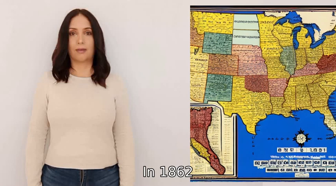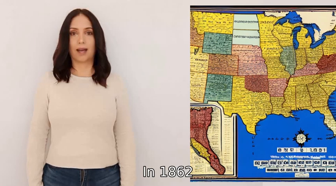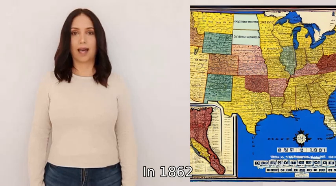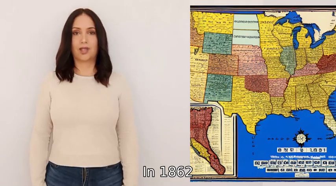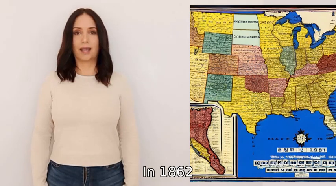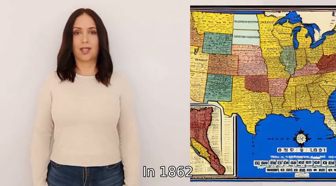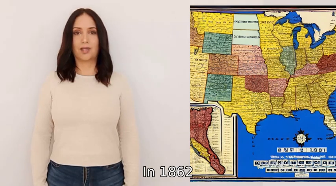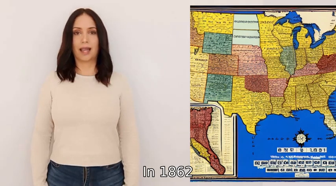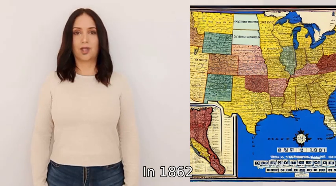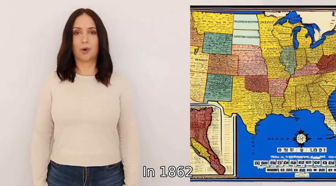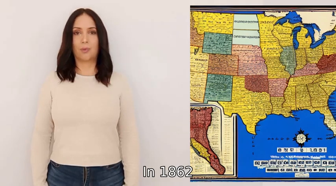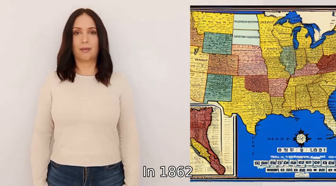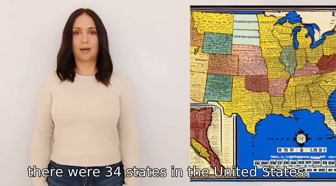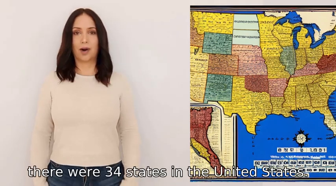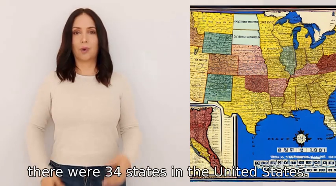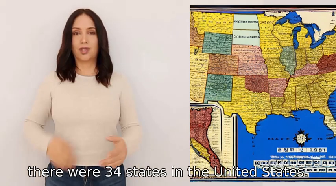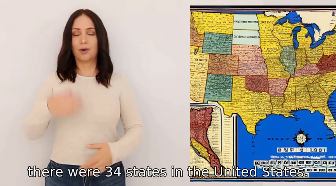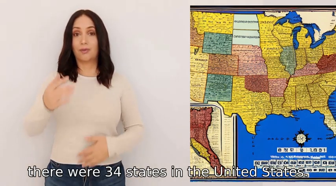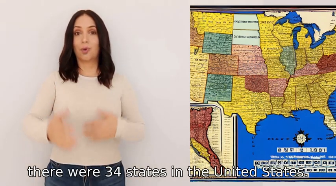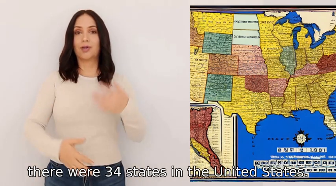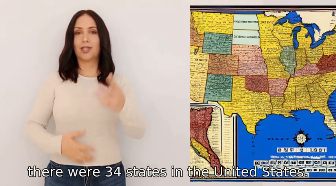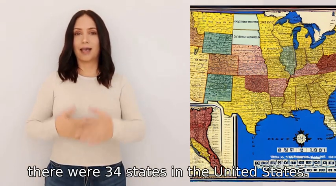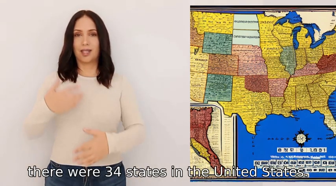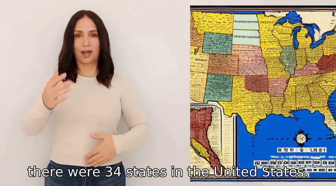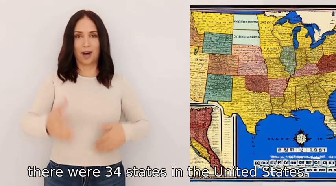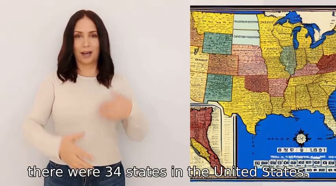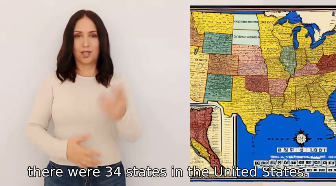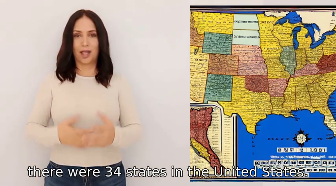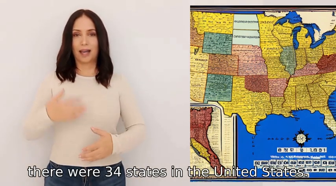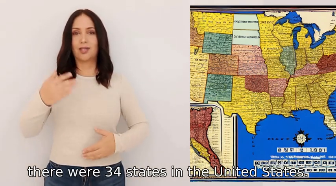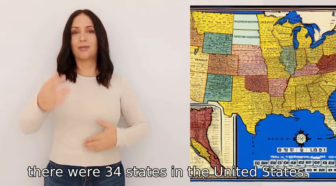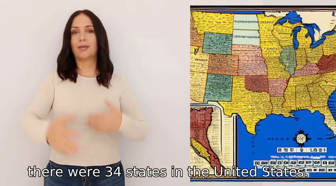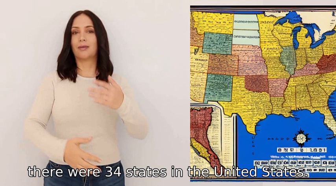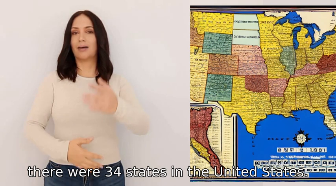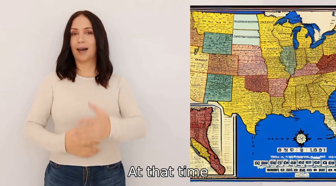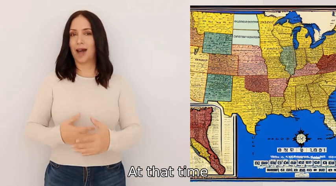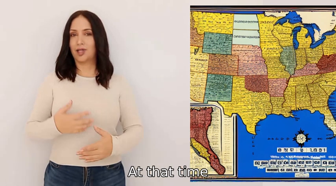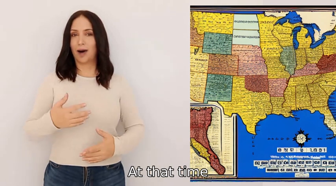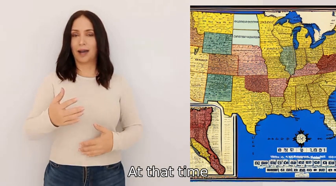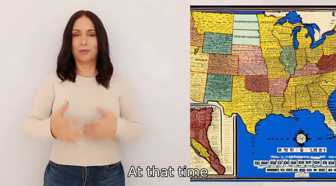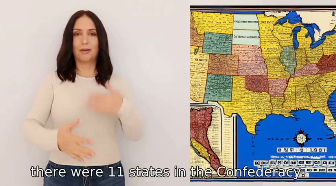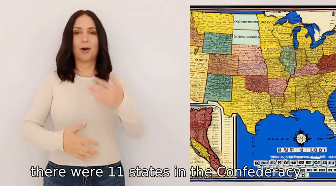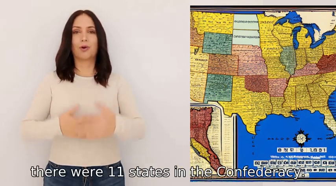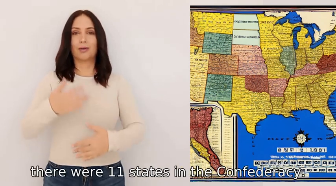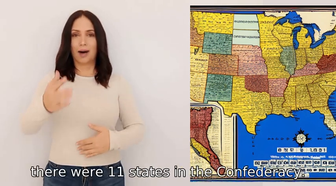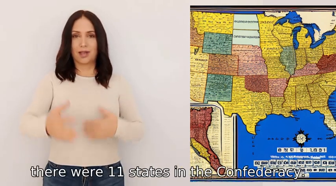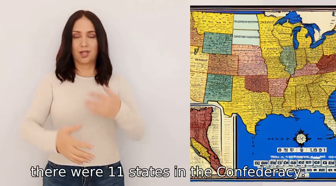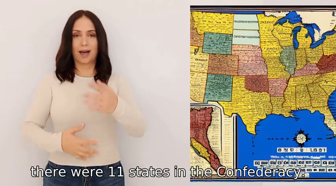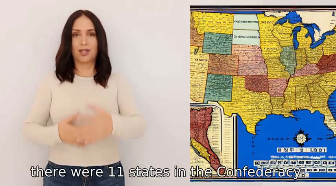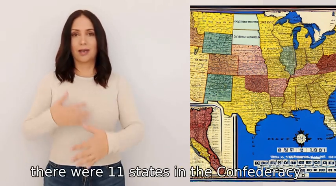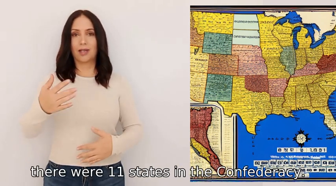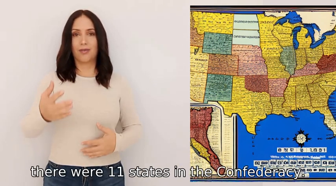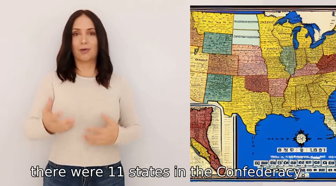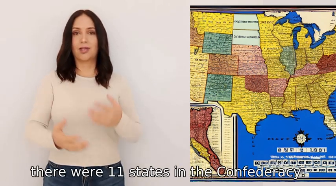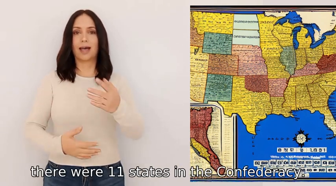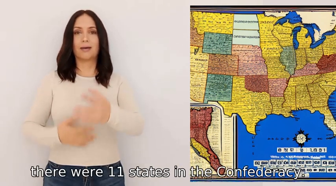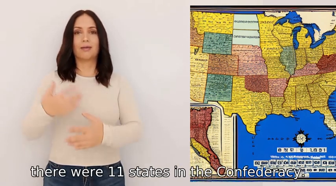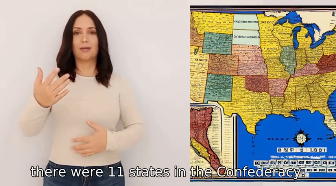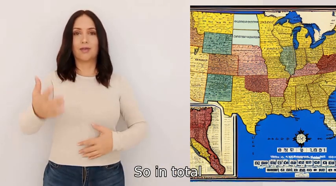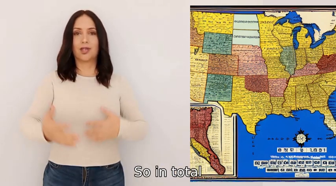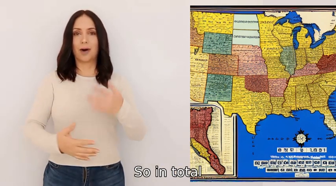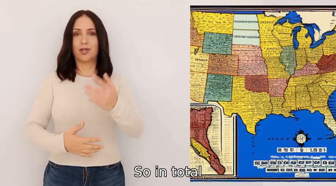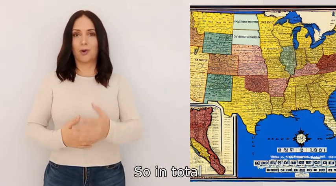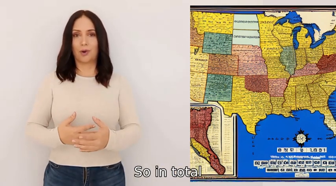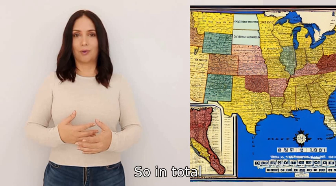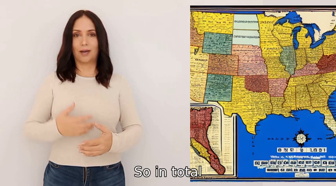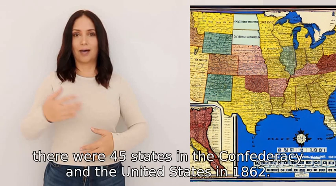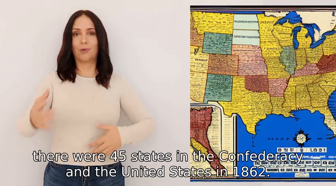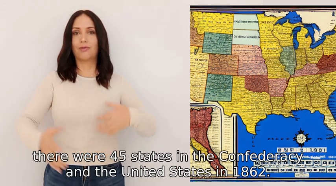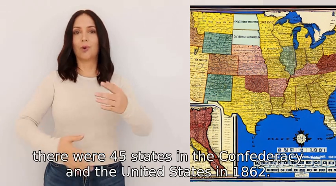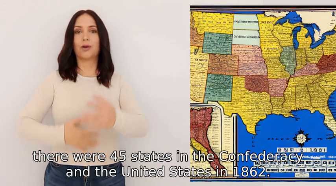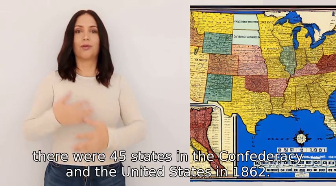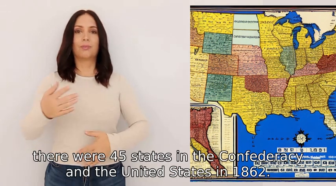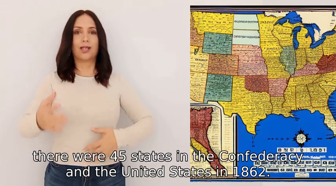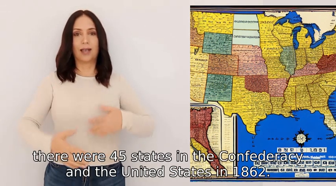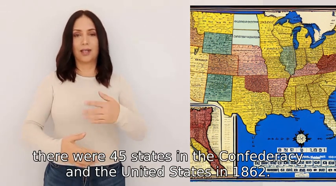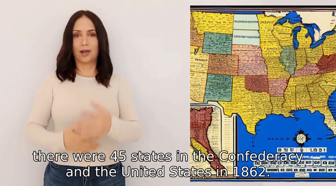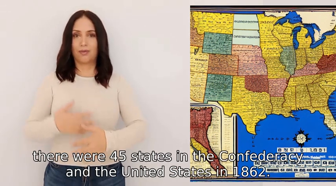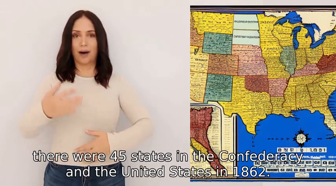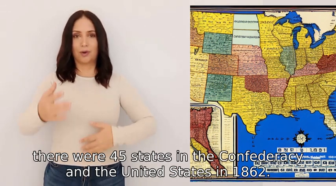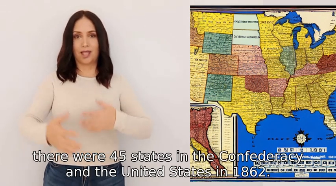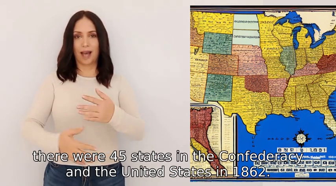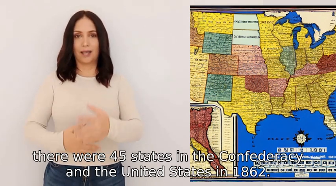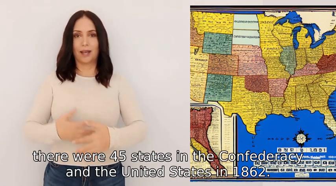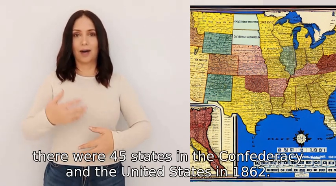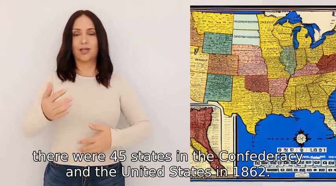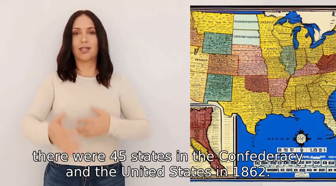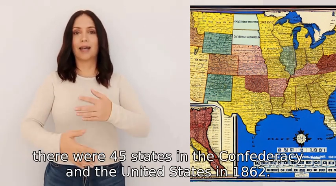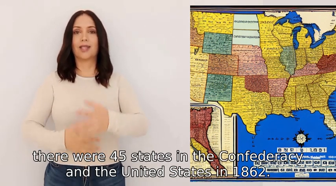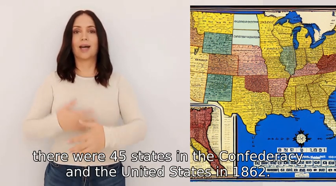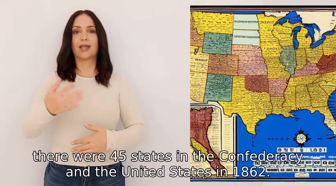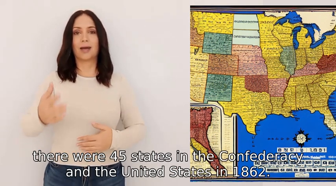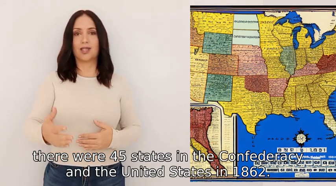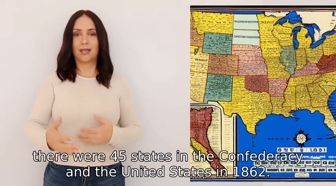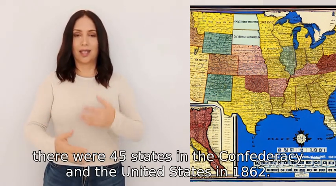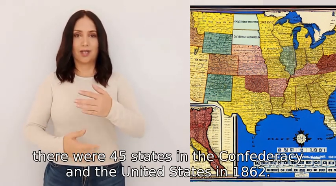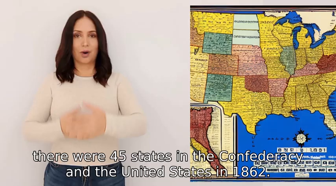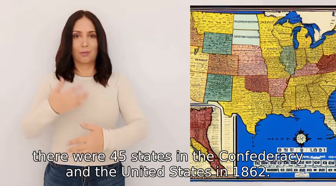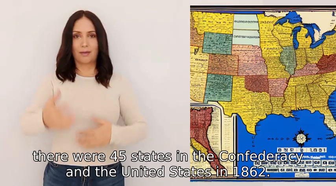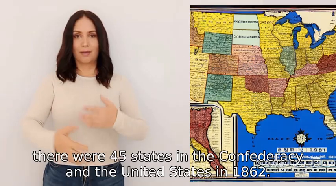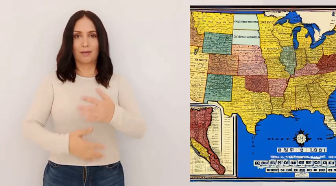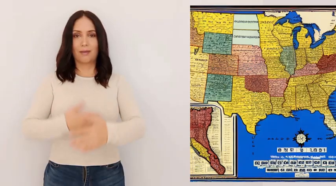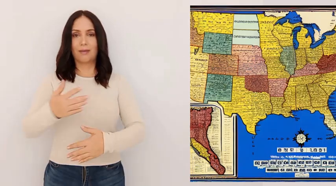How many states were in the US in 1862, and how many states were in the Confederacy at that time, an